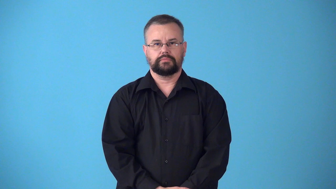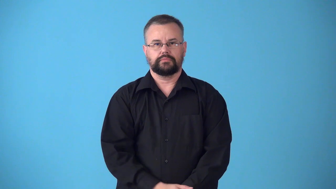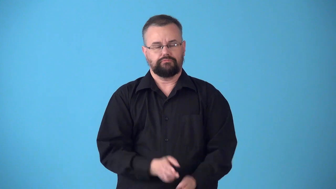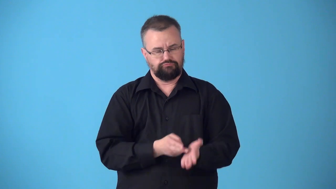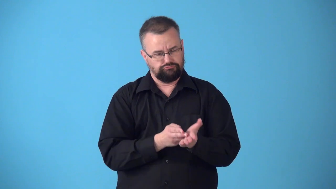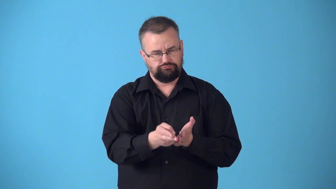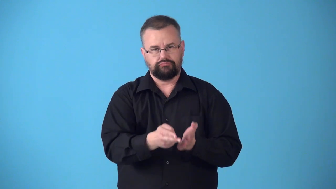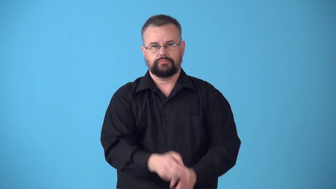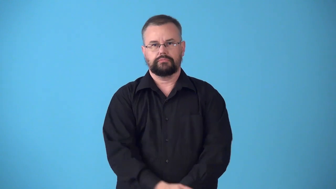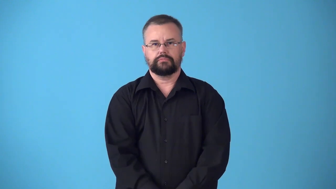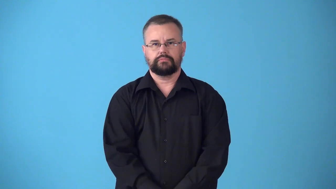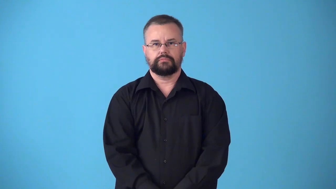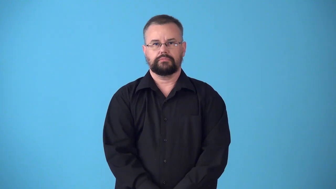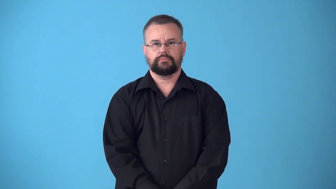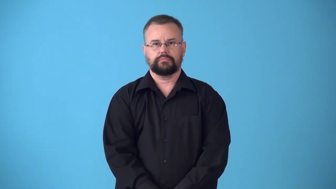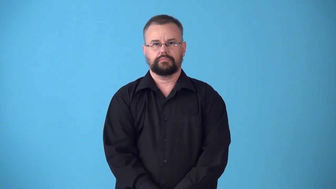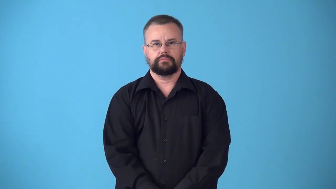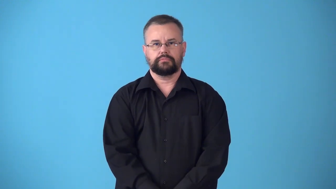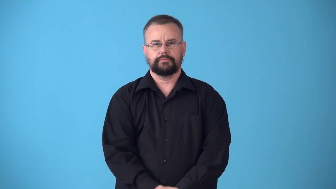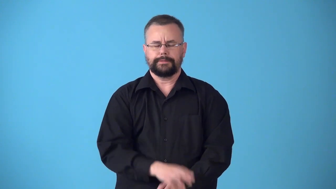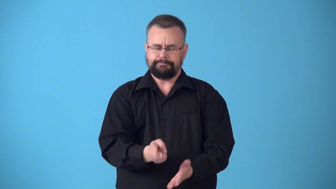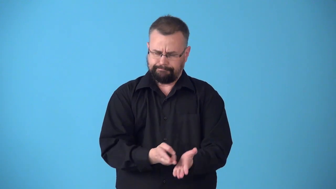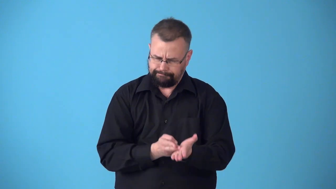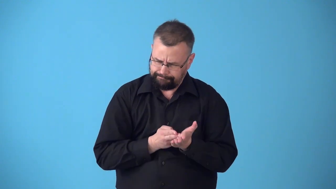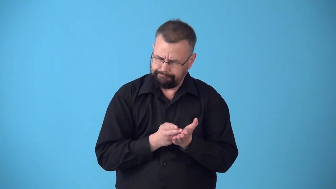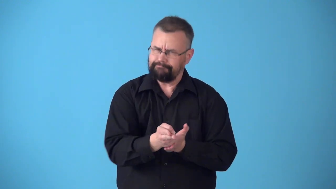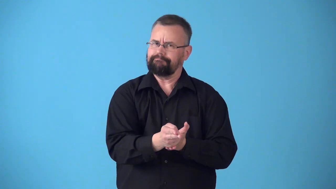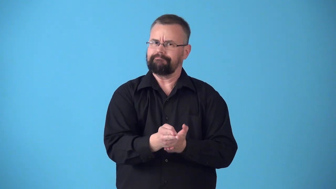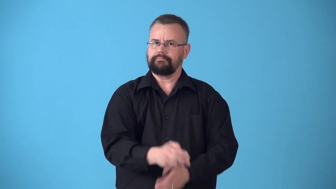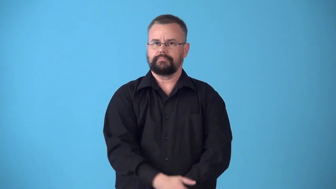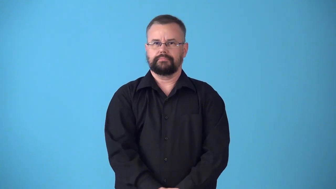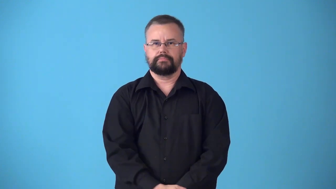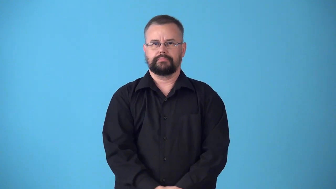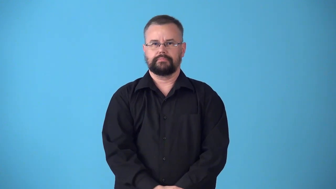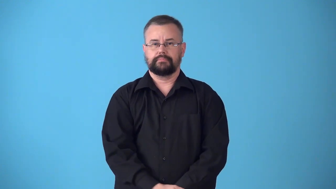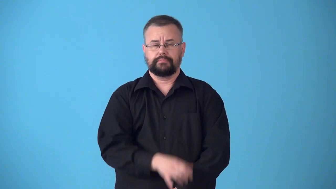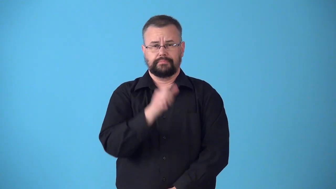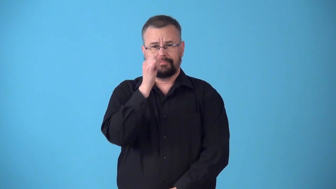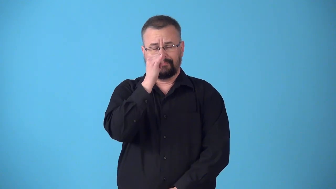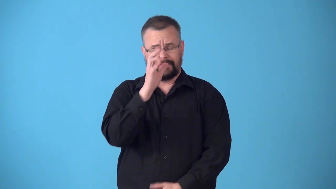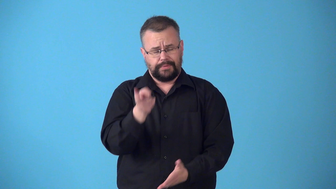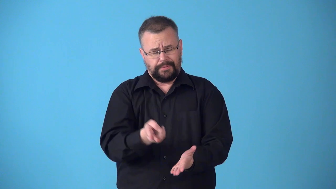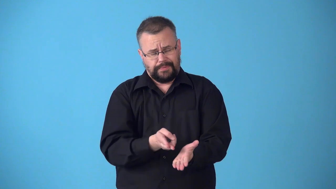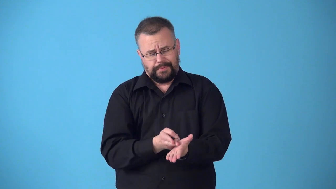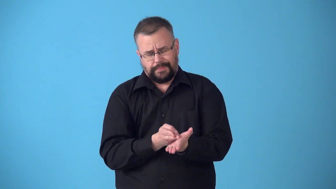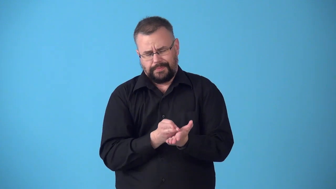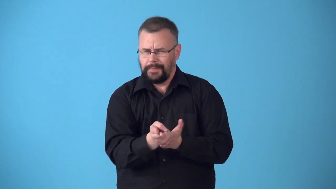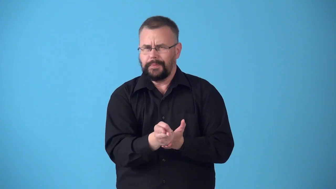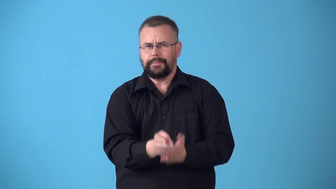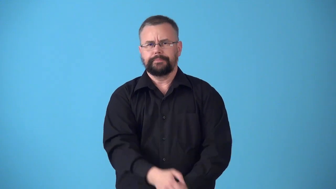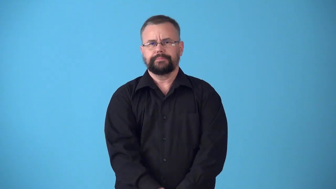straight,straighter,straightest